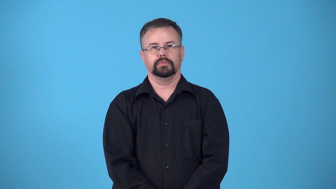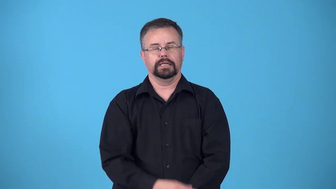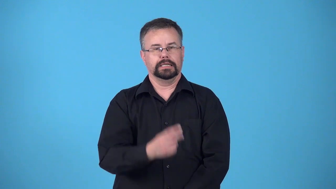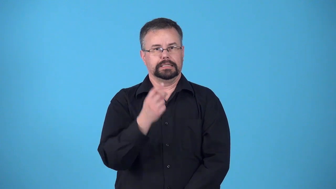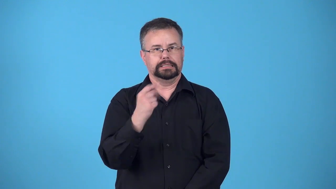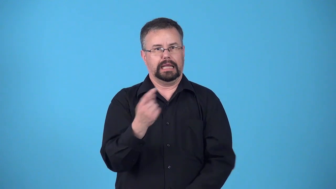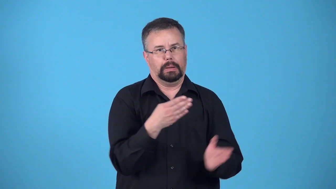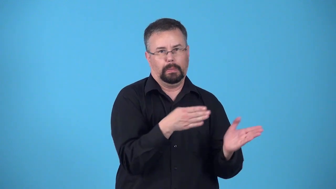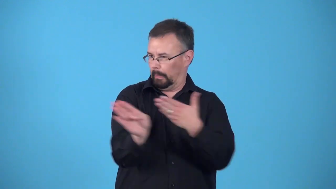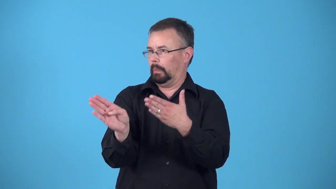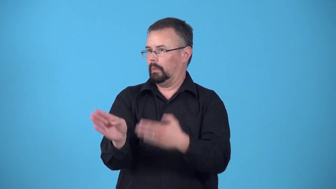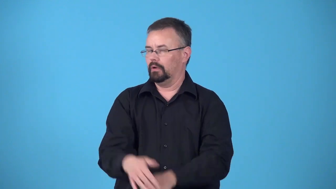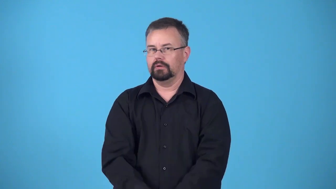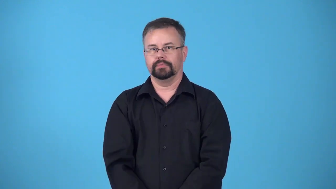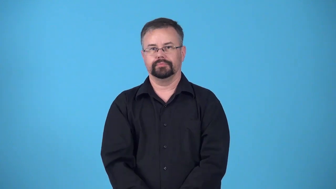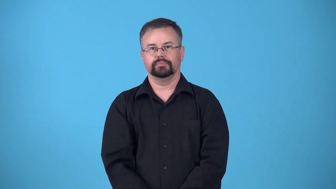turn on a dime